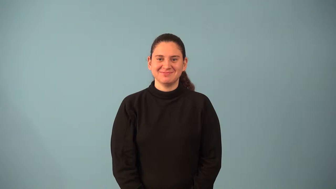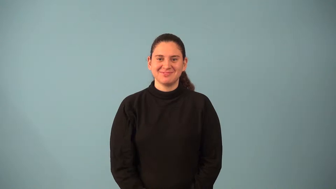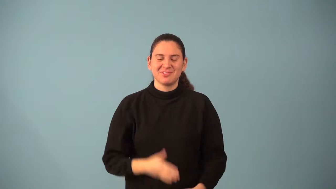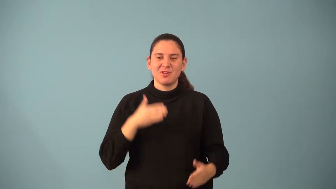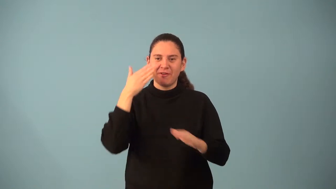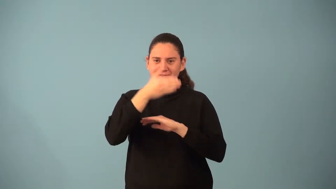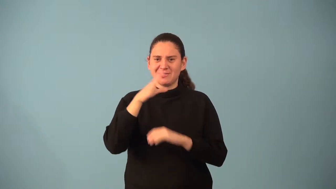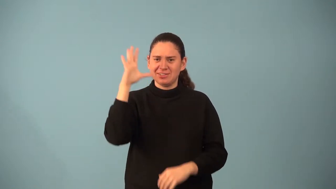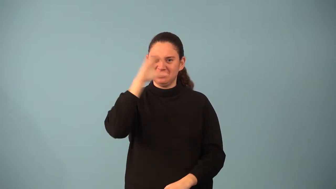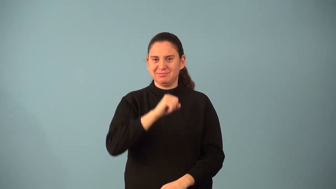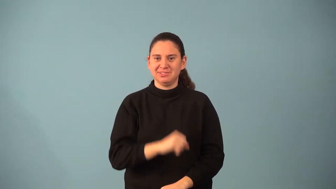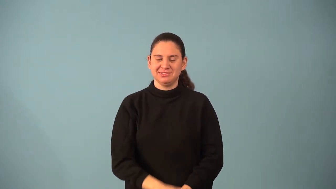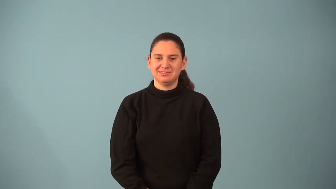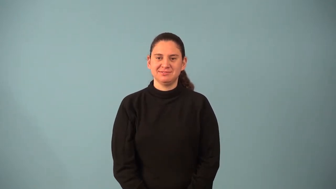overestimate